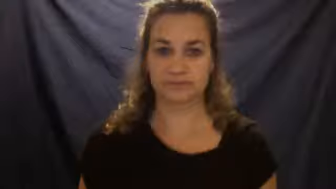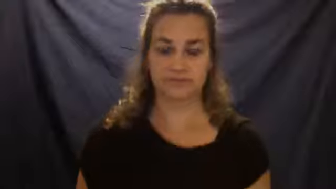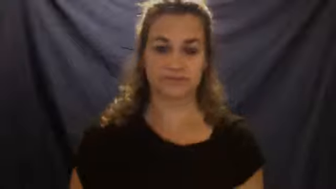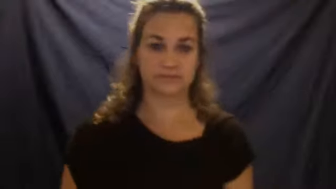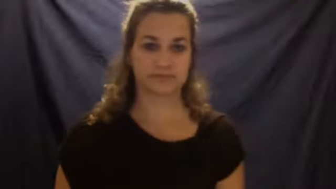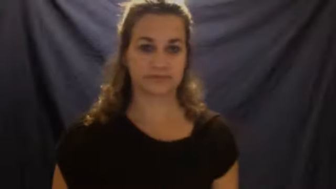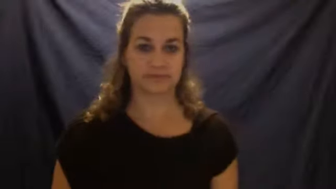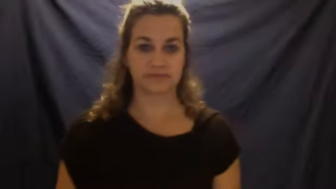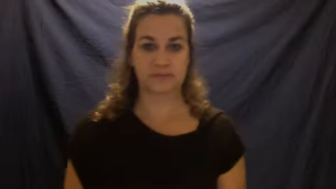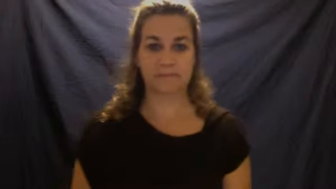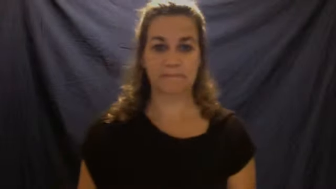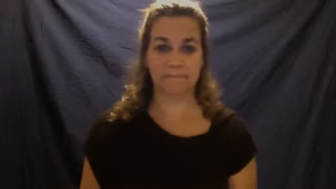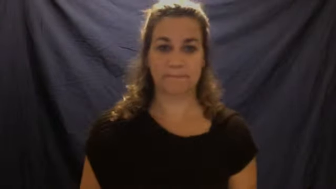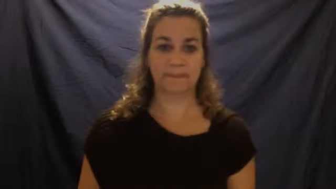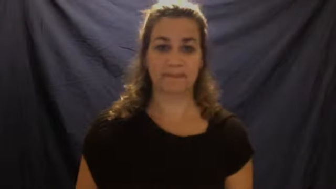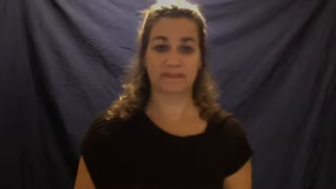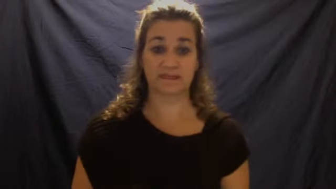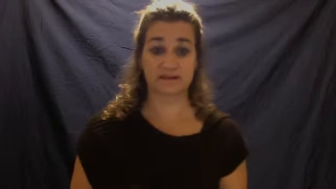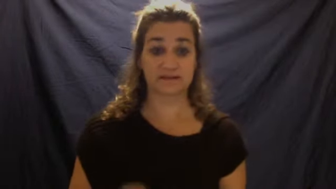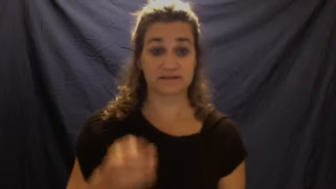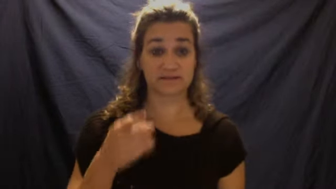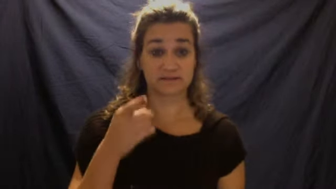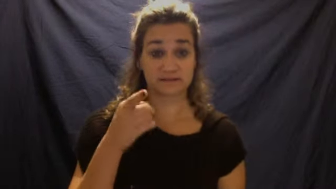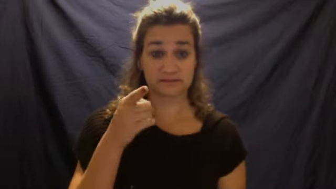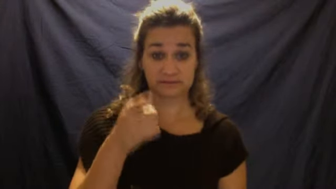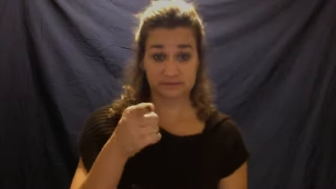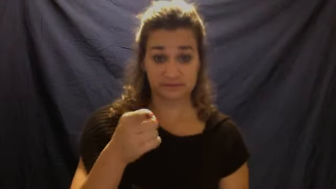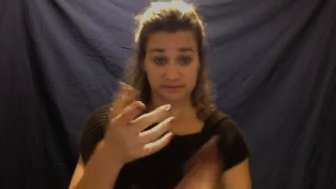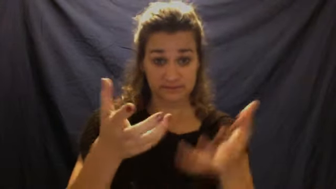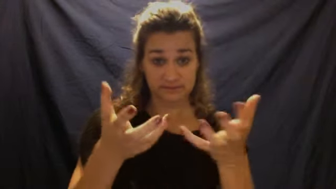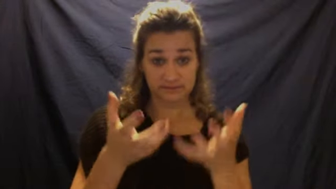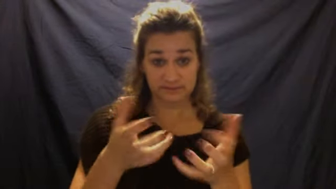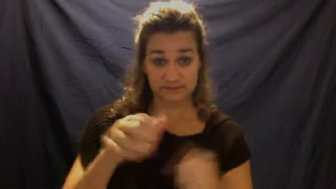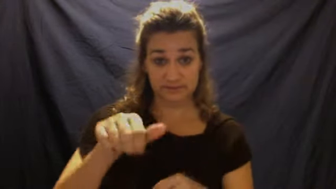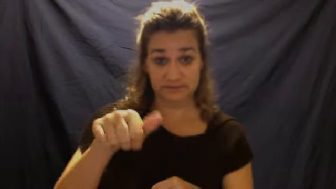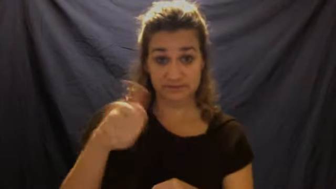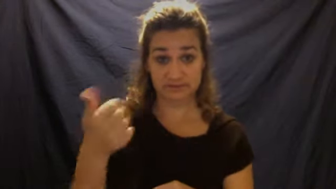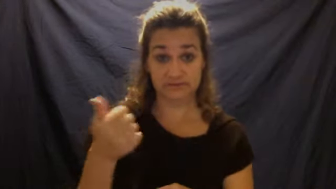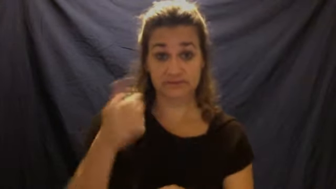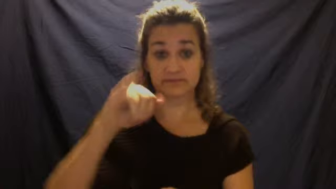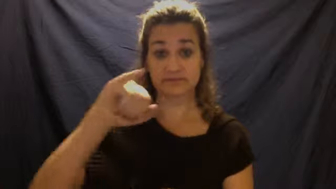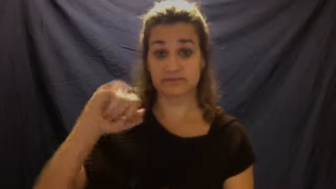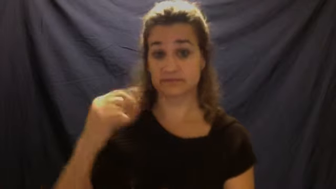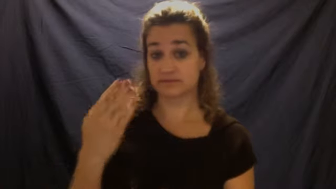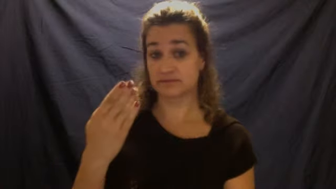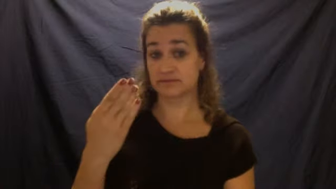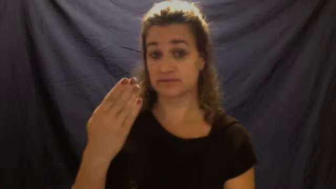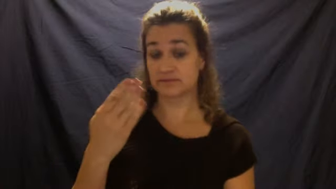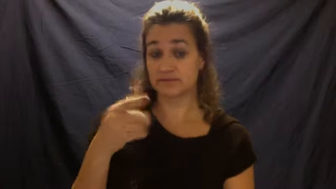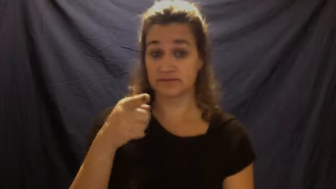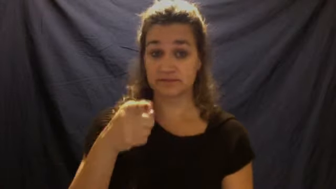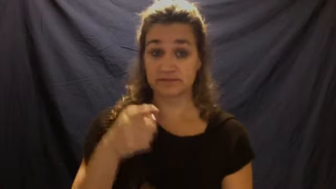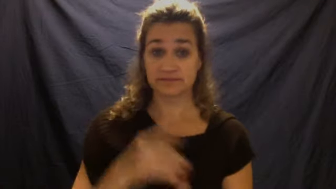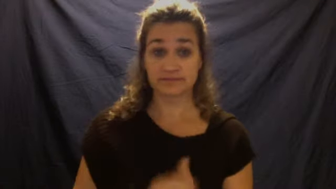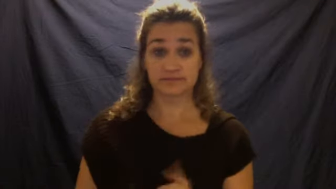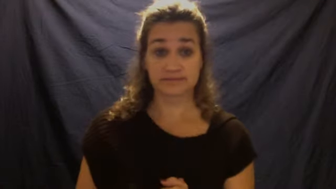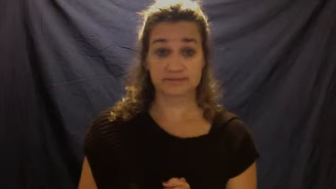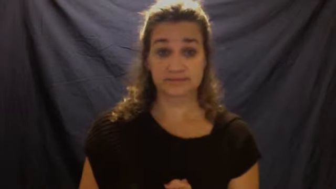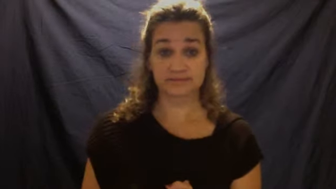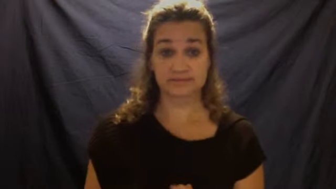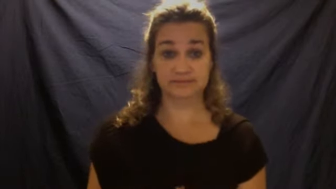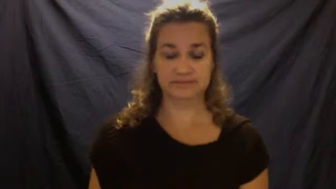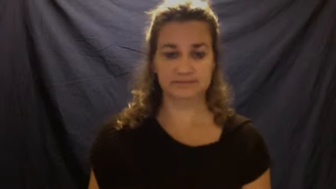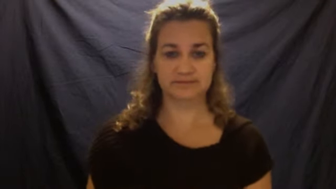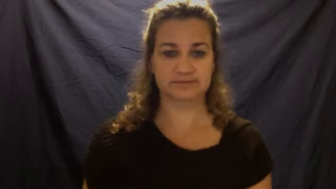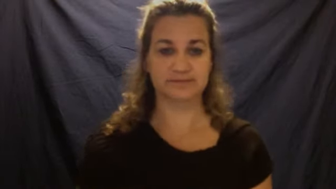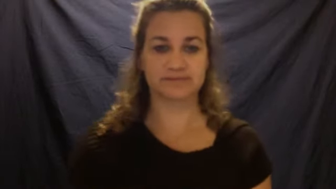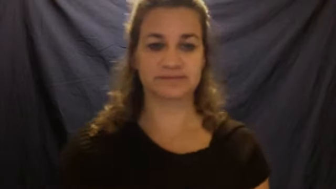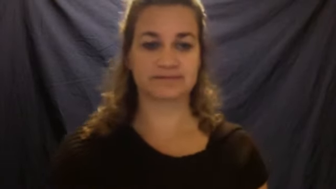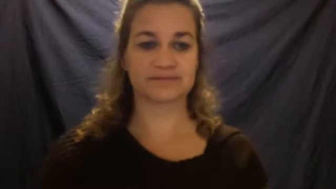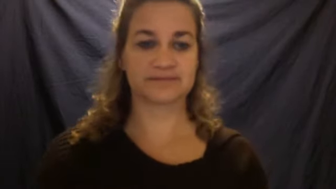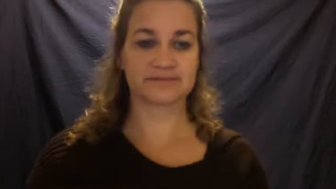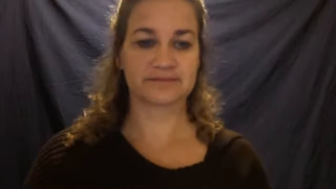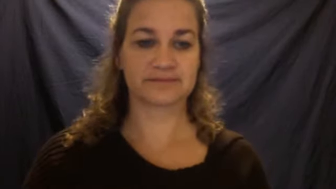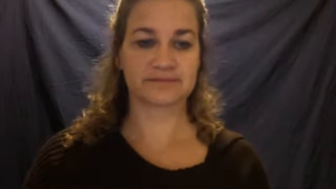ANOTHER JOB